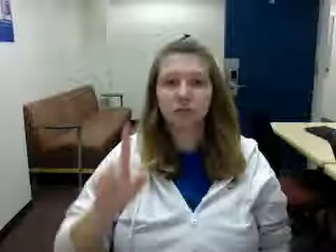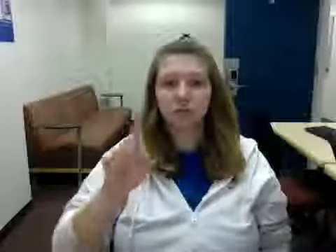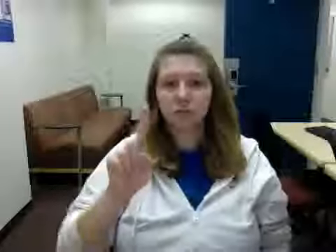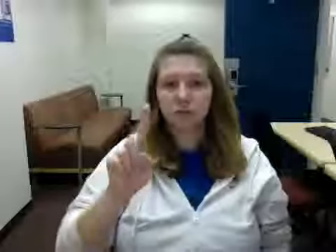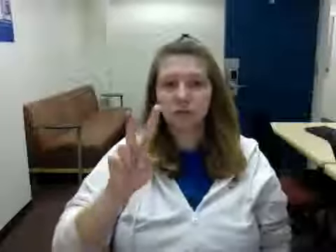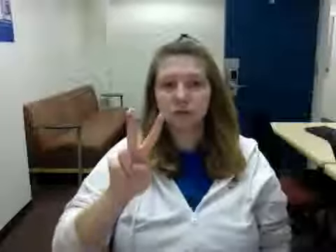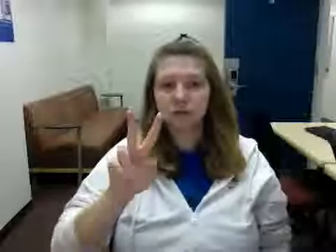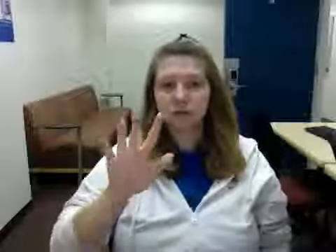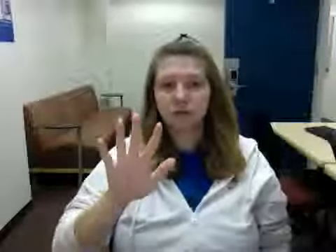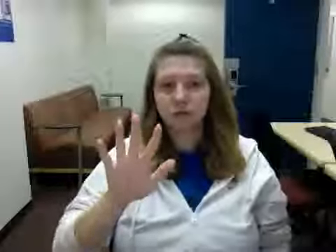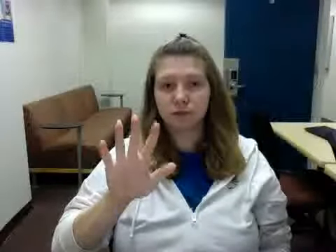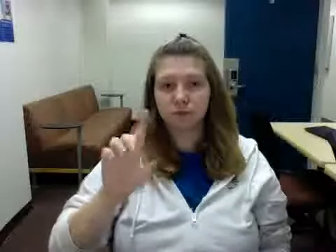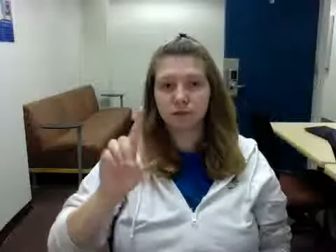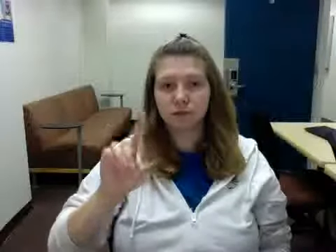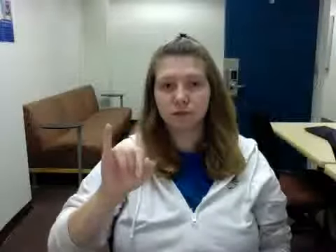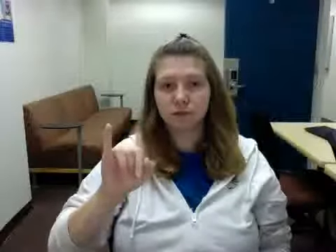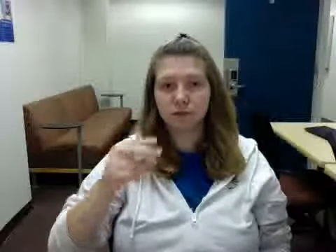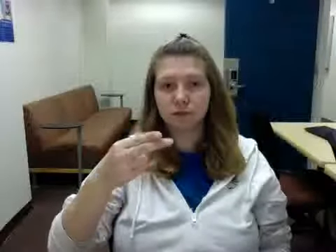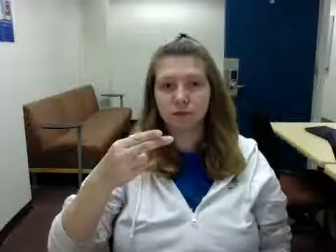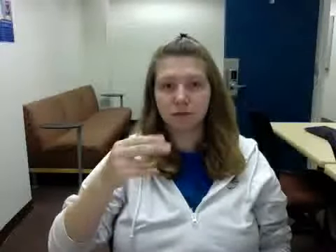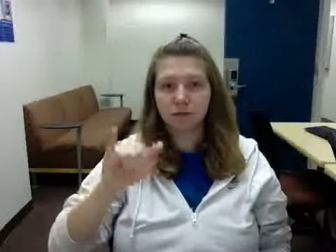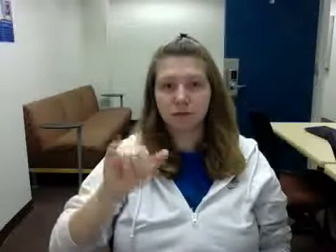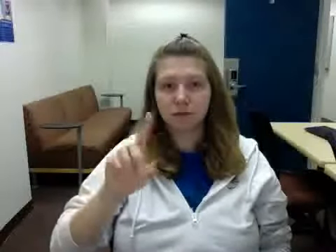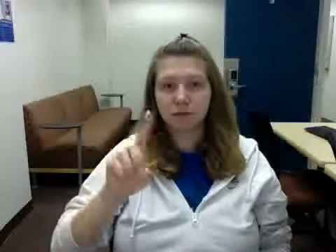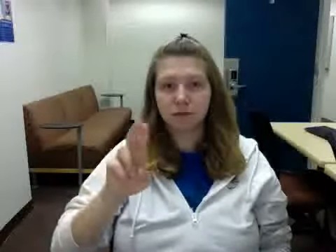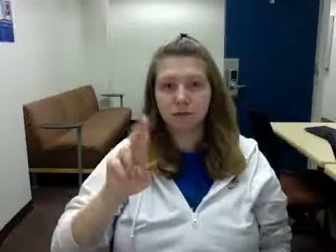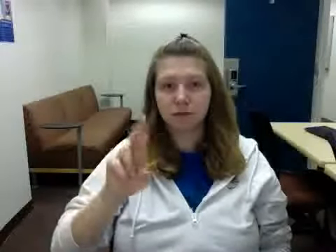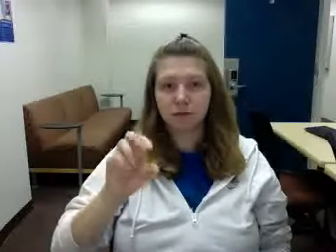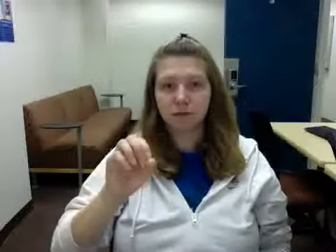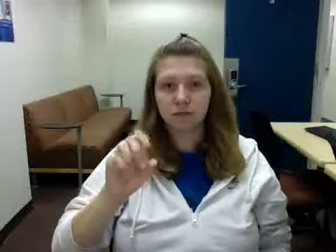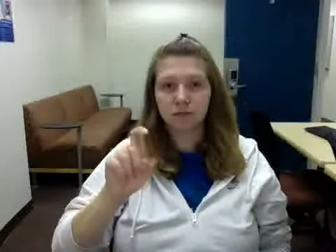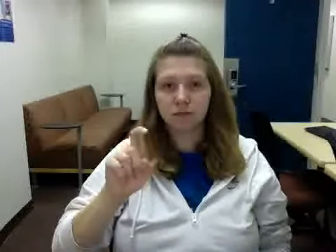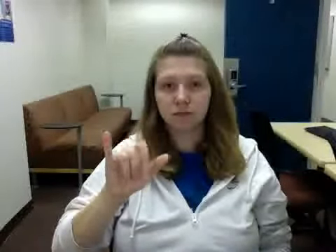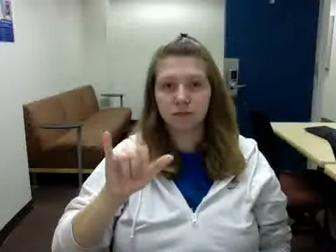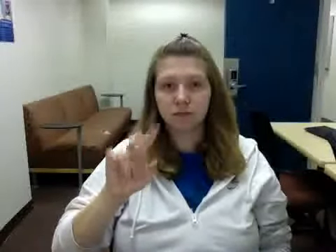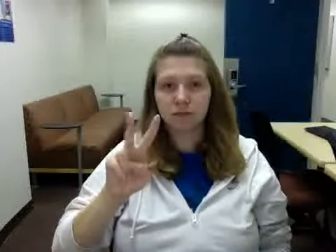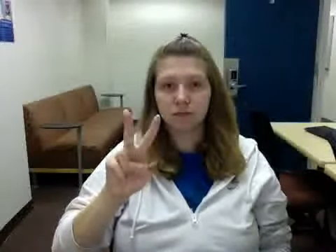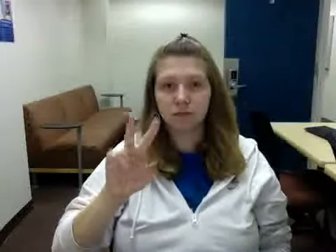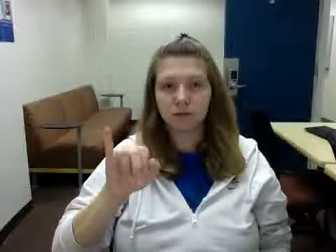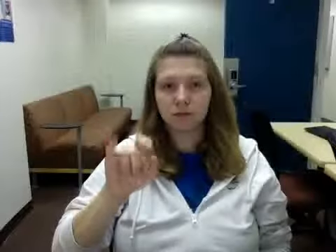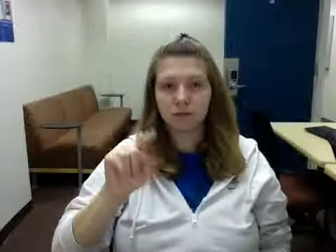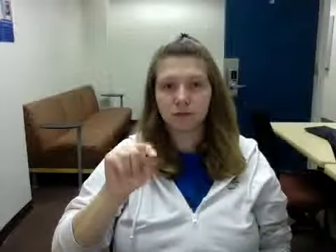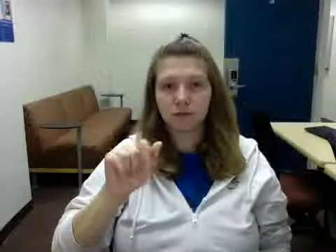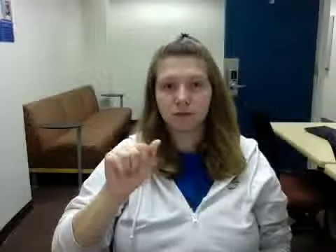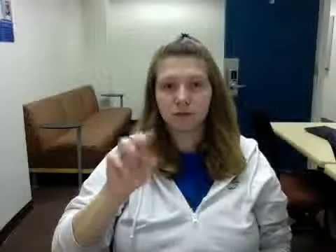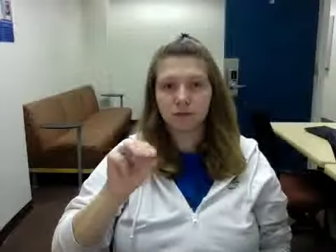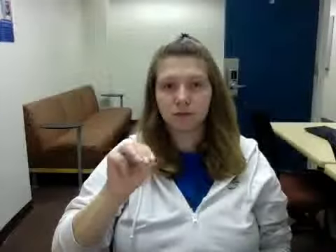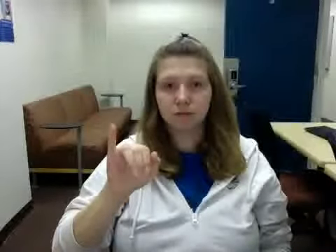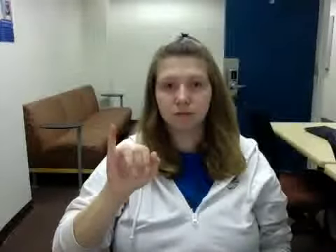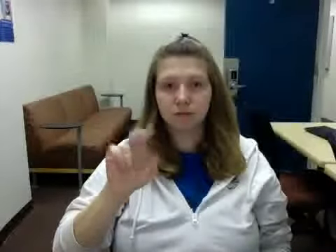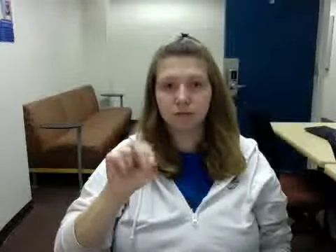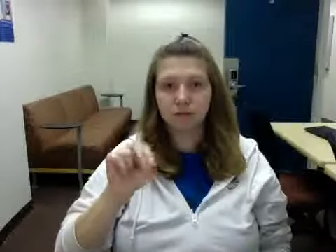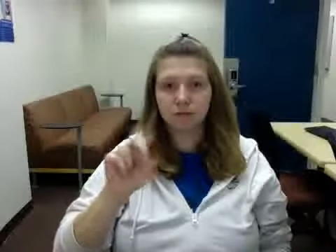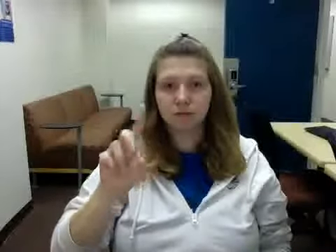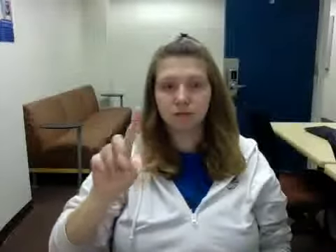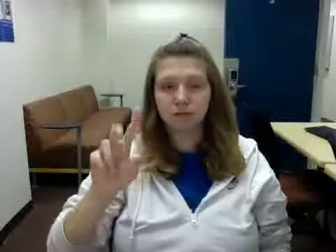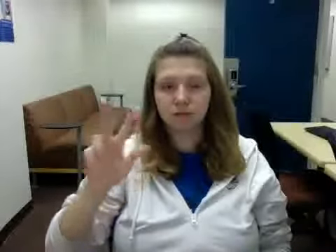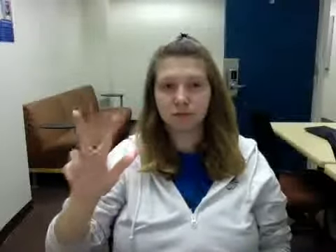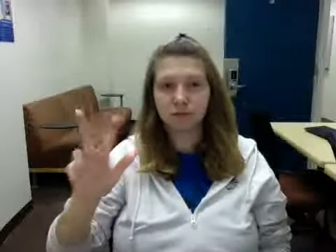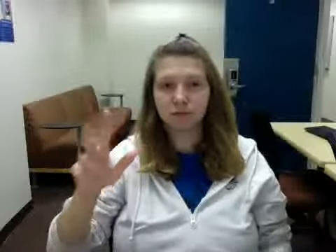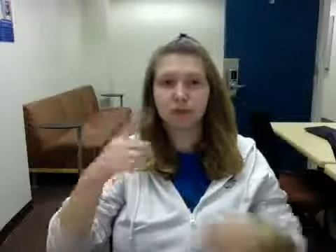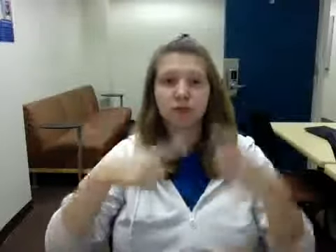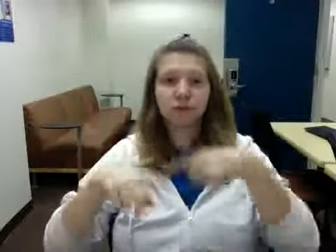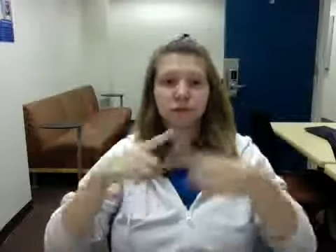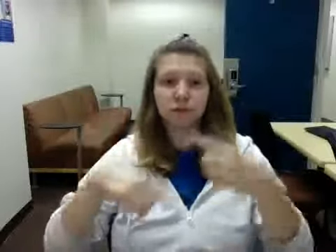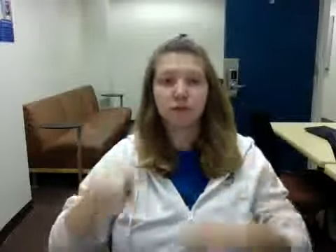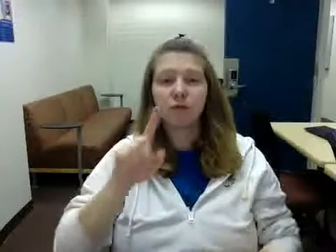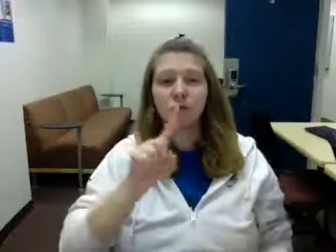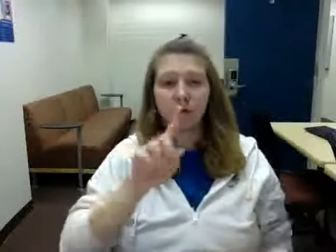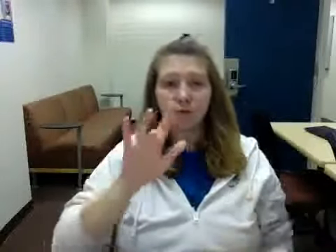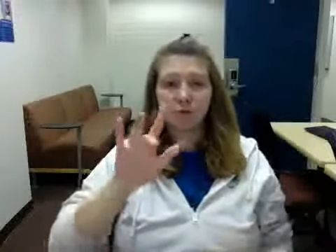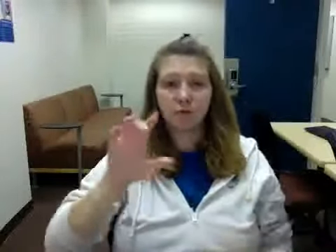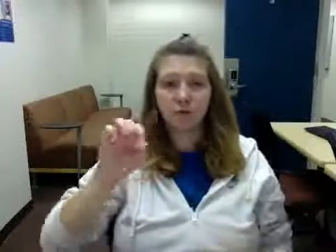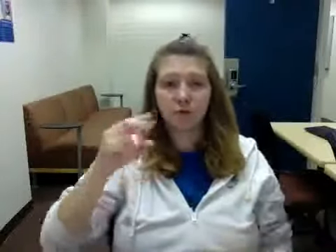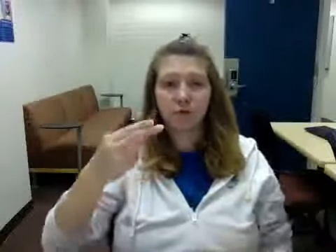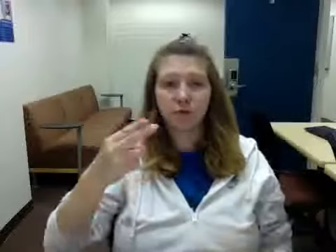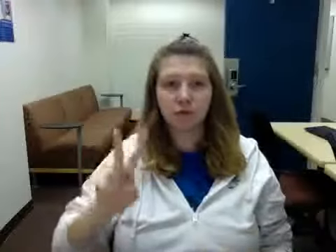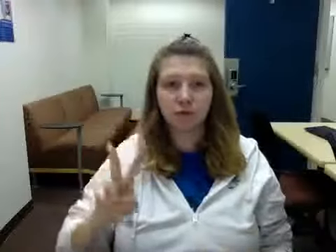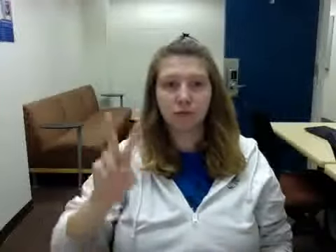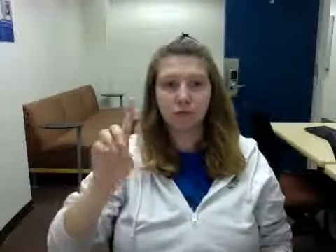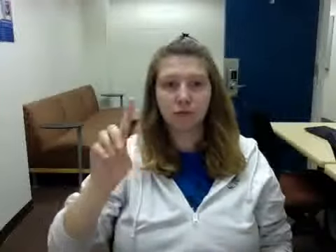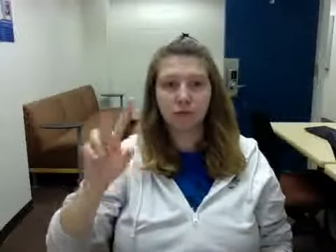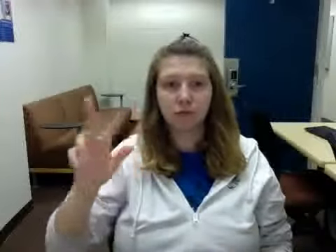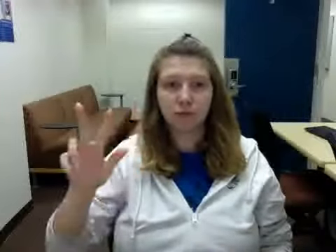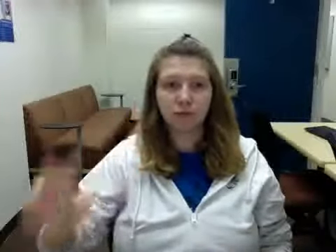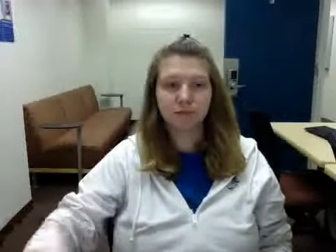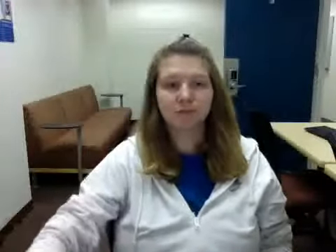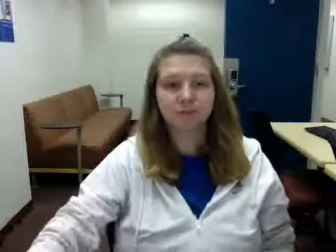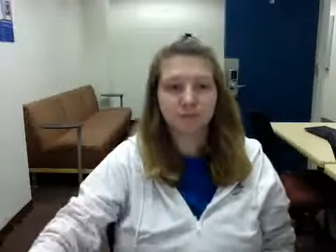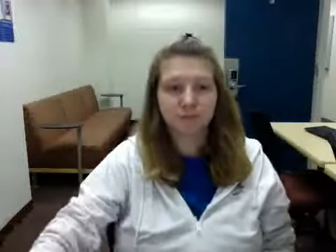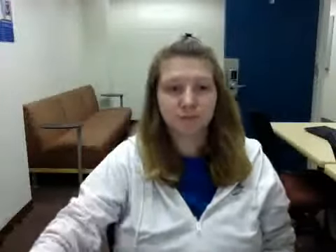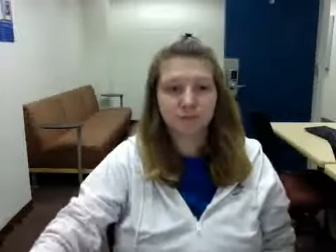1,25 Dihydroxyvitamin D3